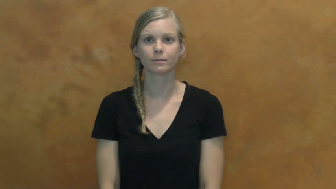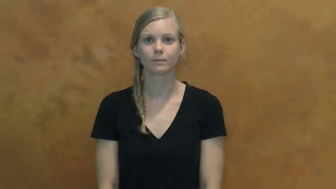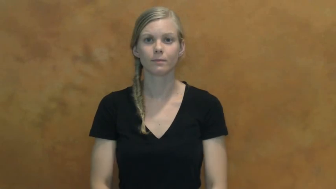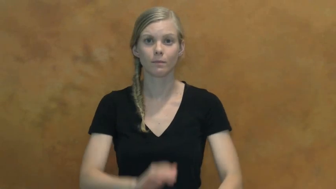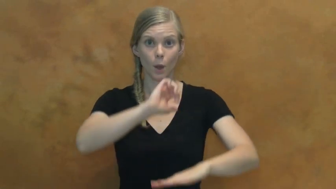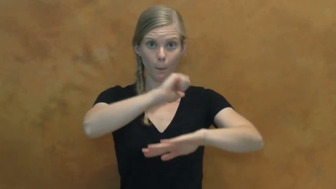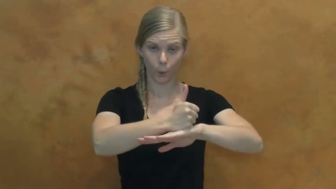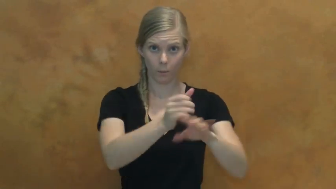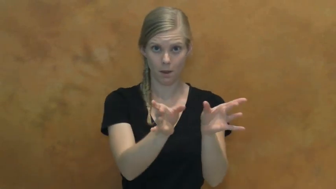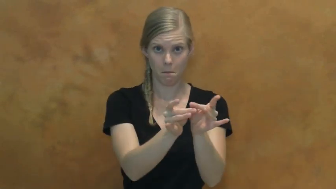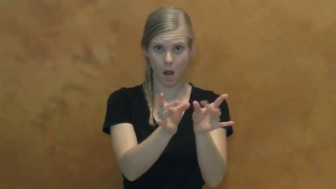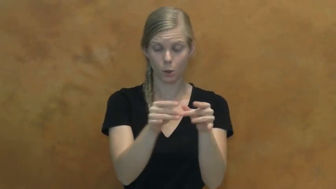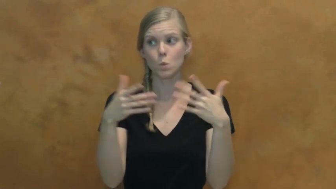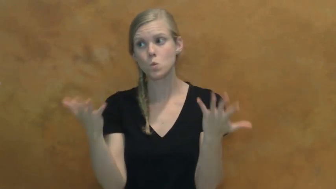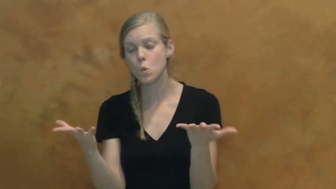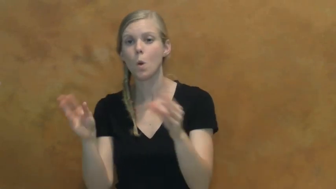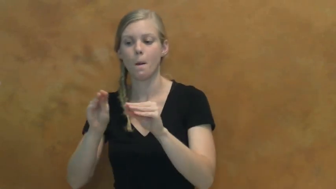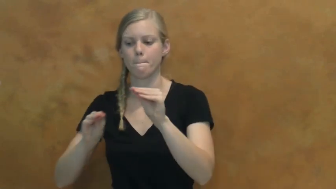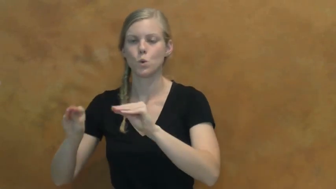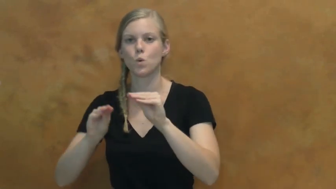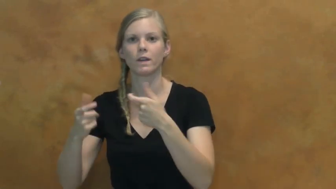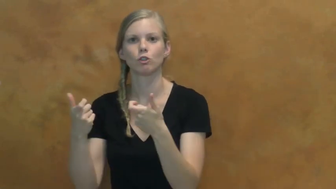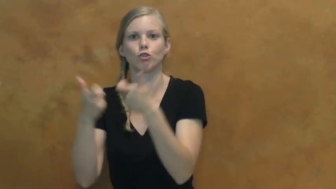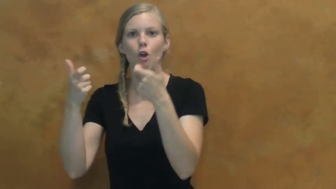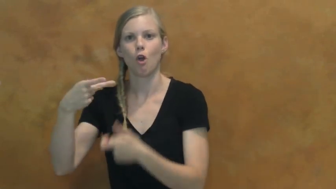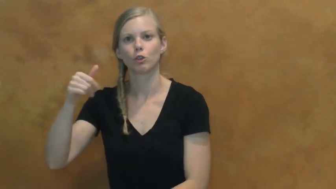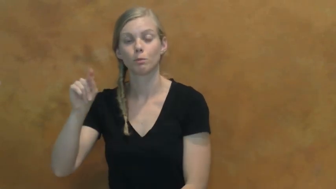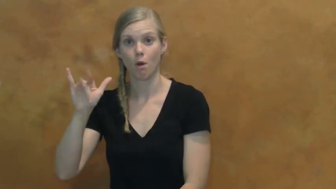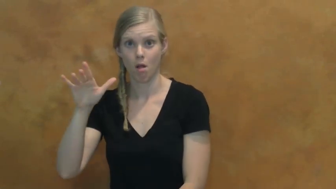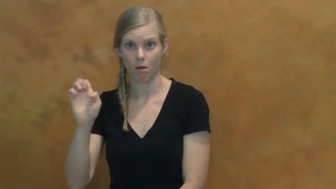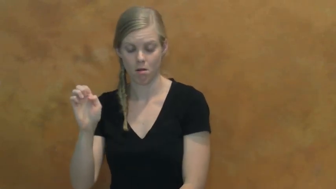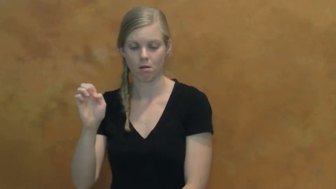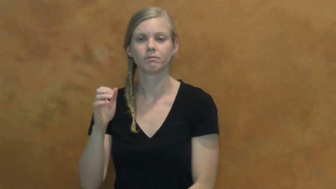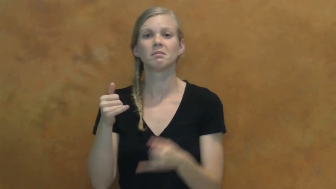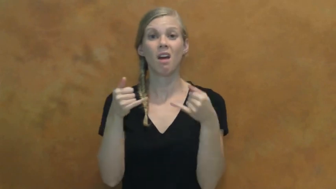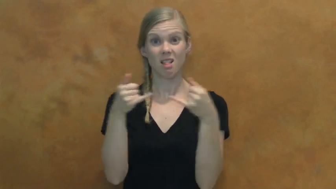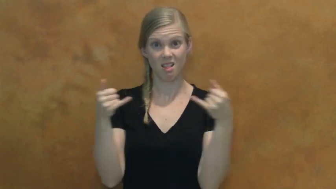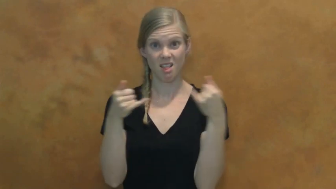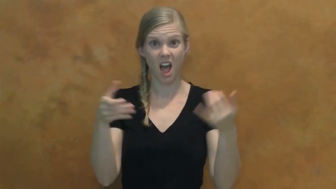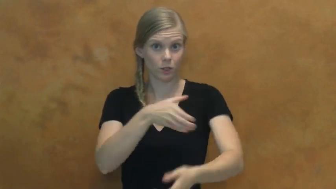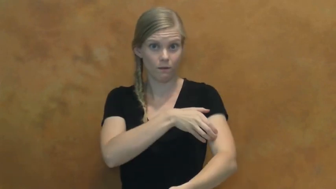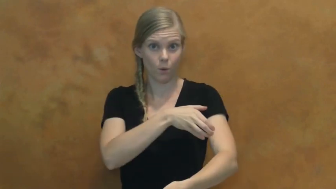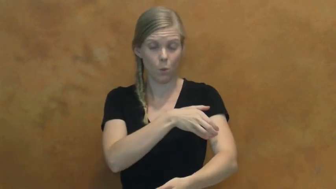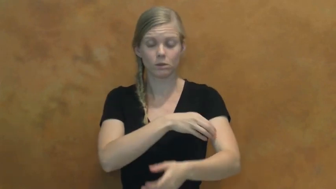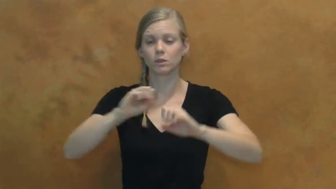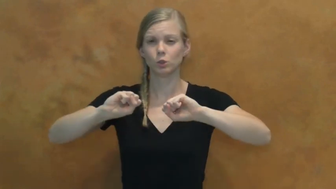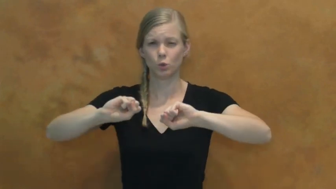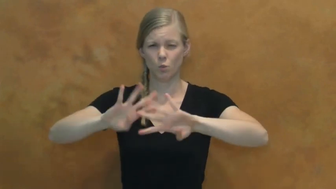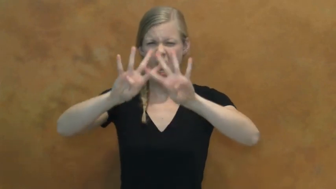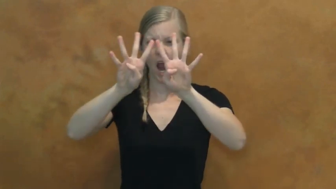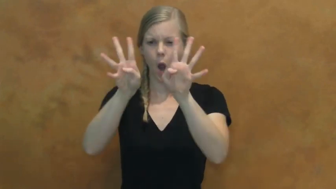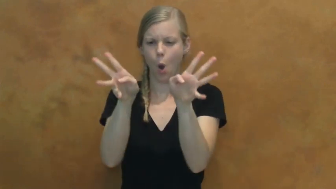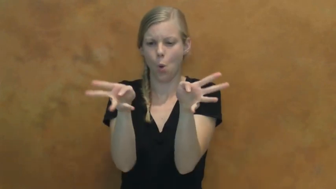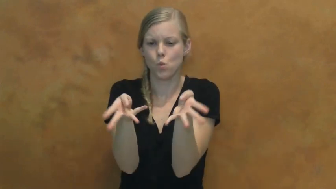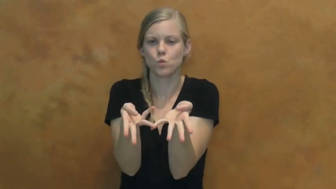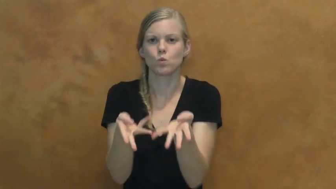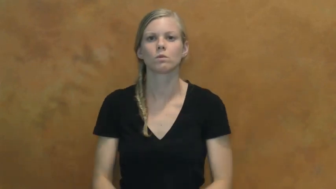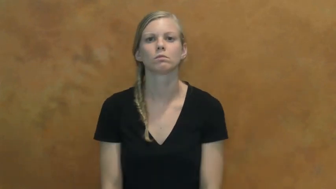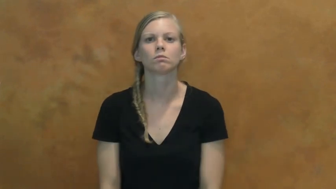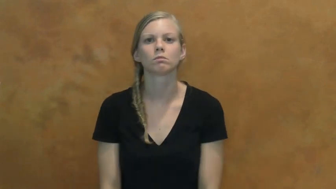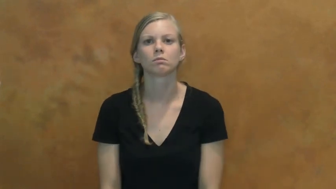luminosity